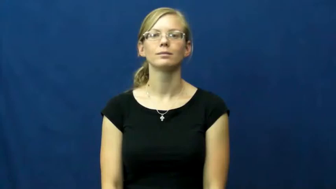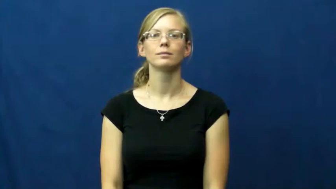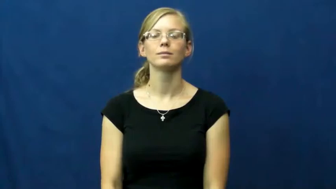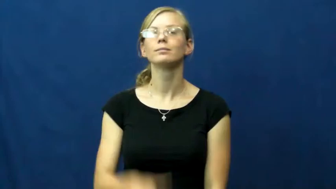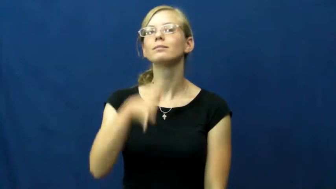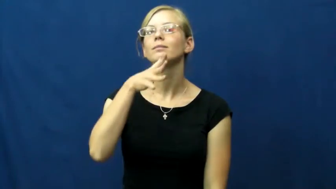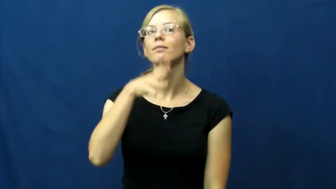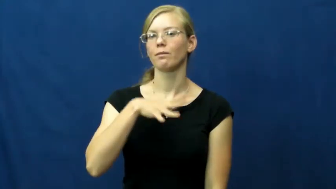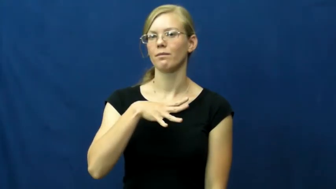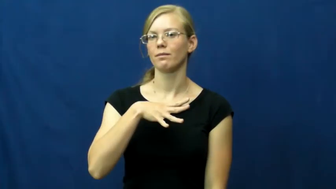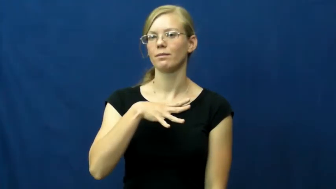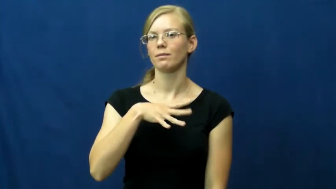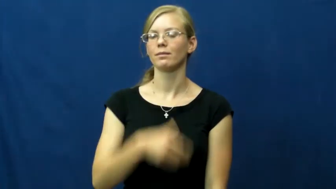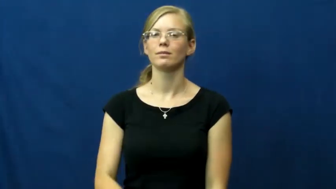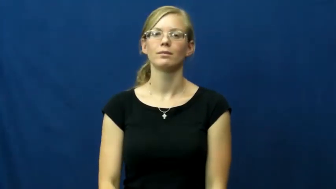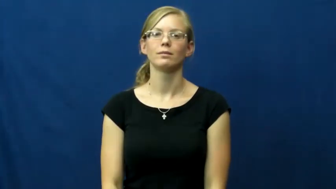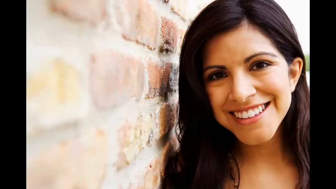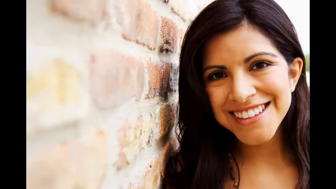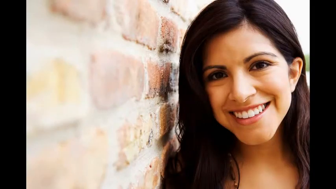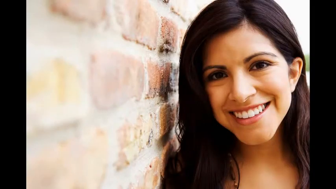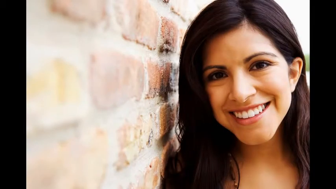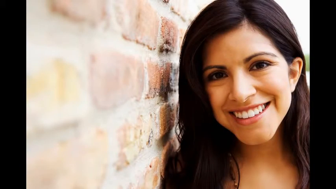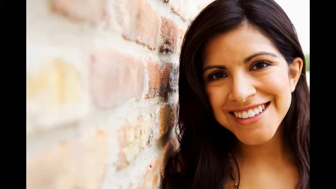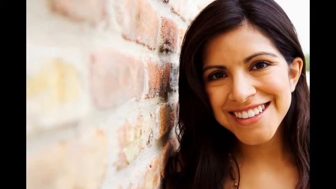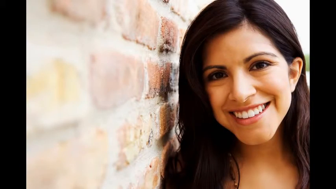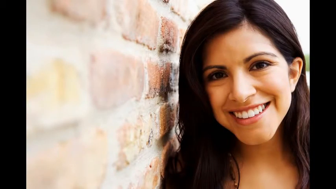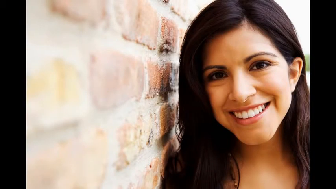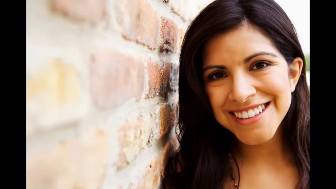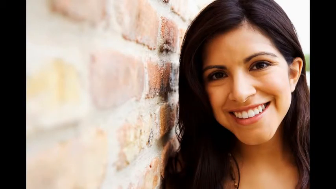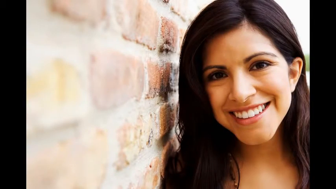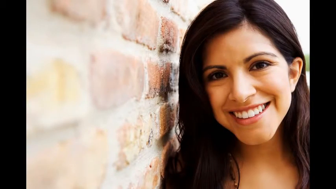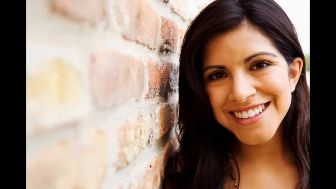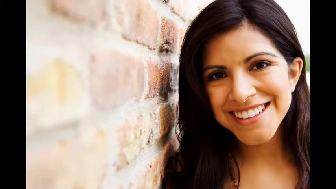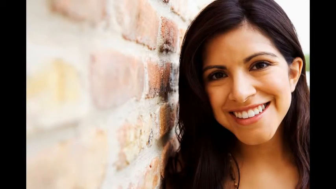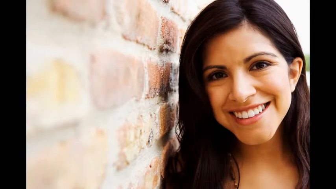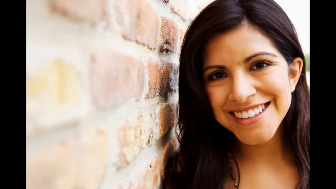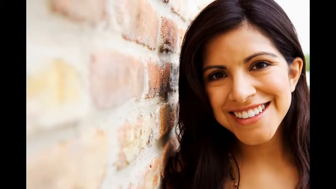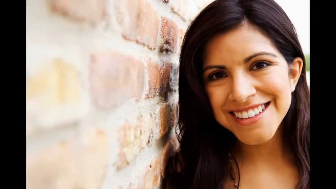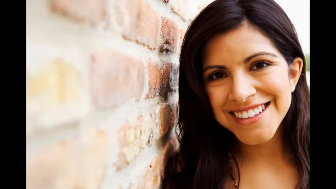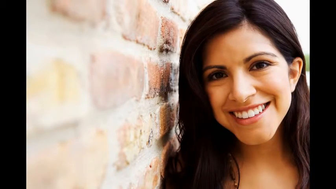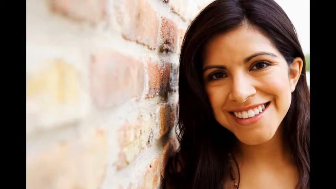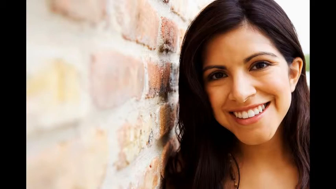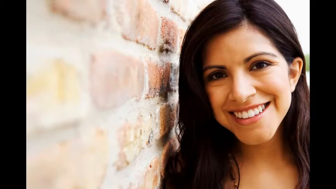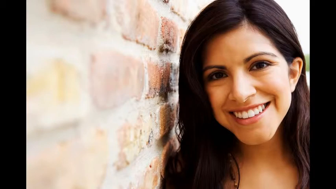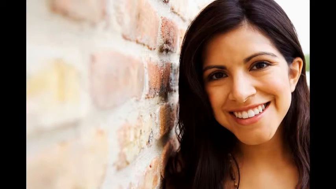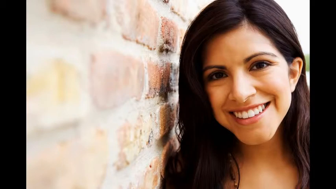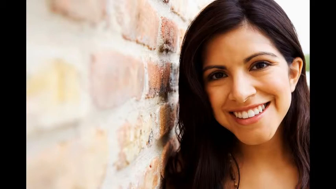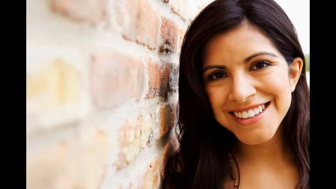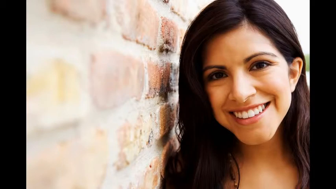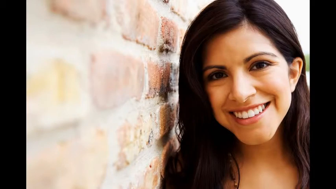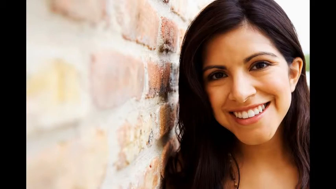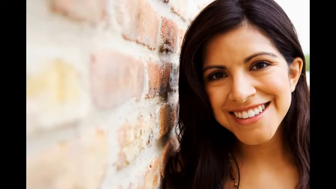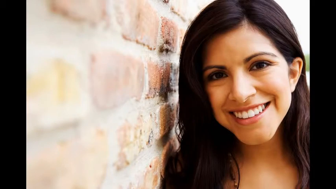female